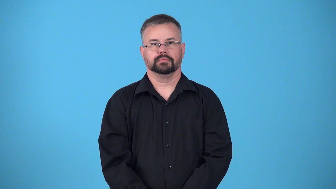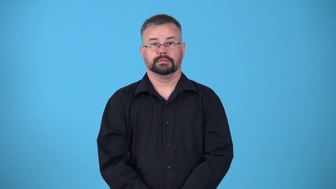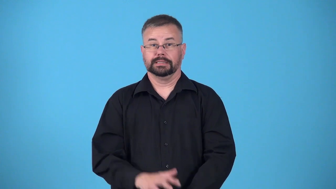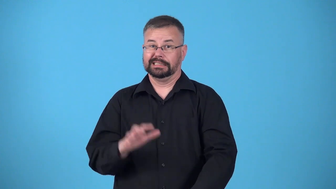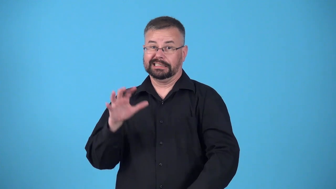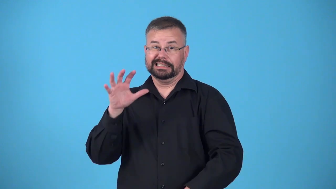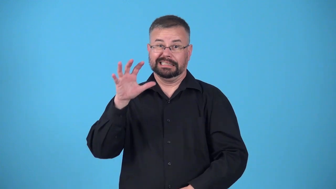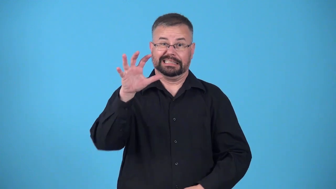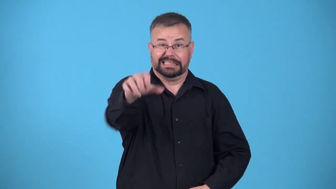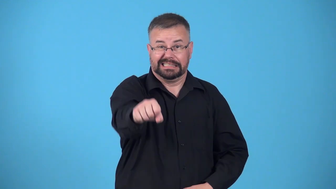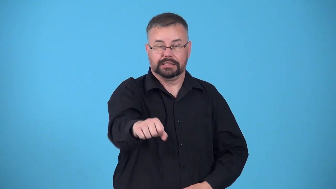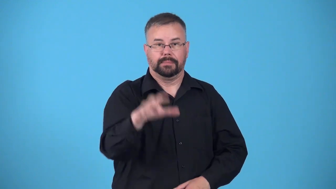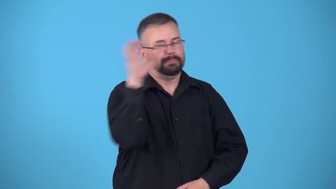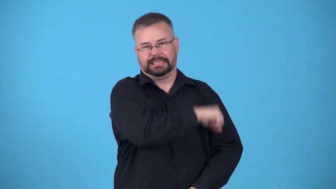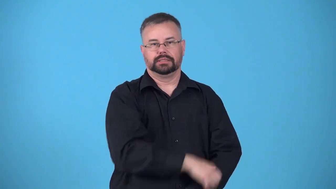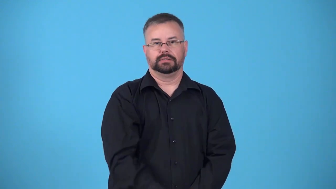snatch at